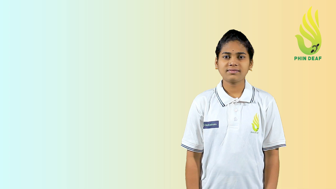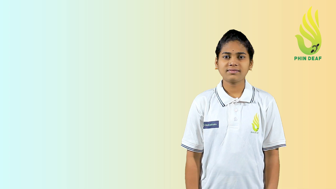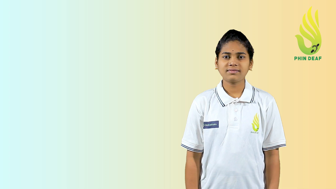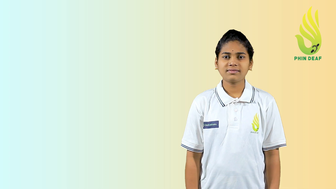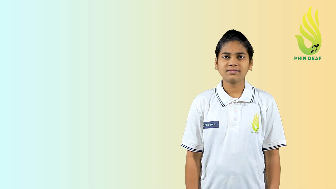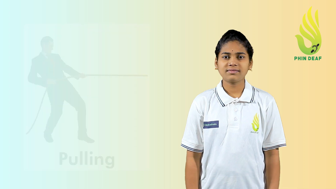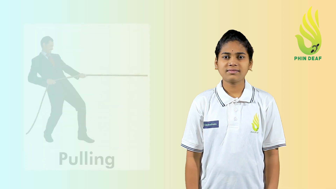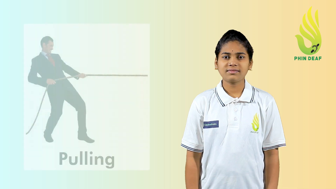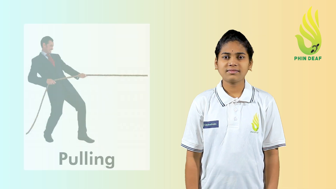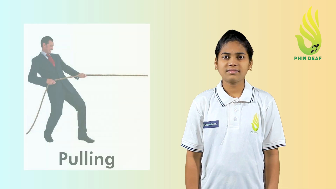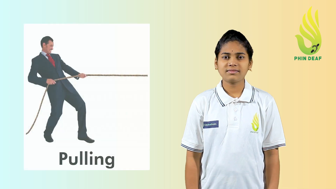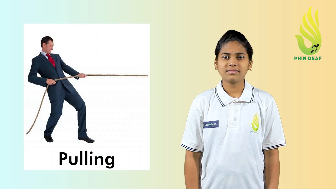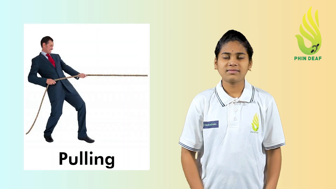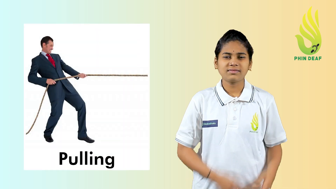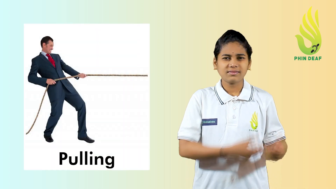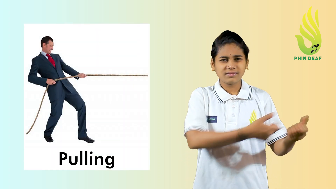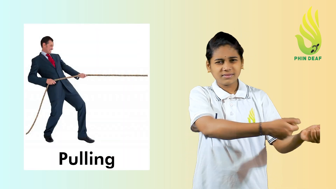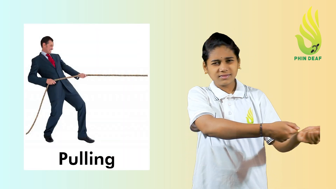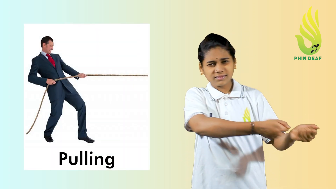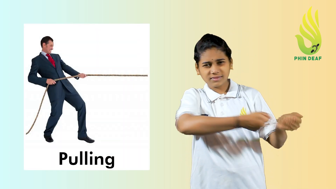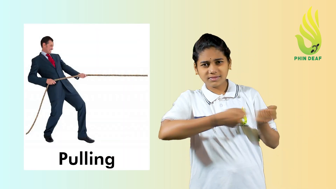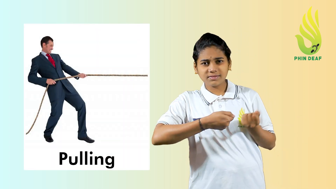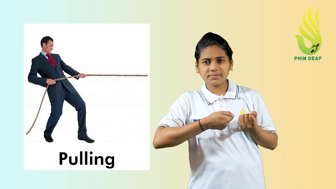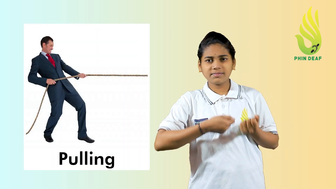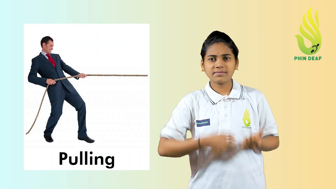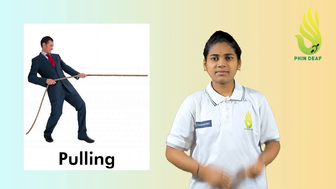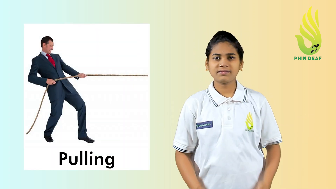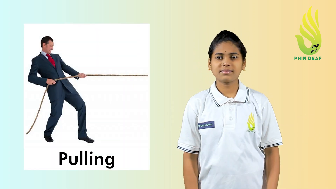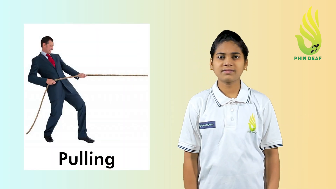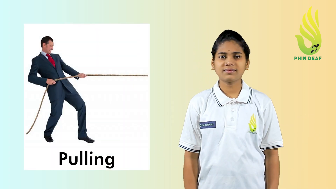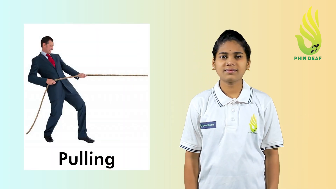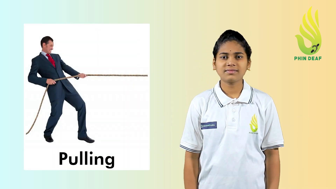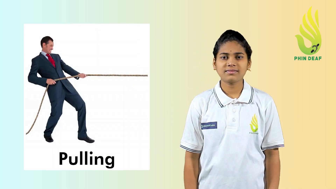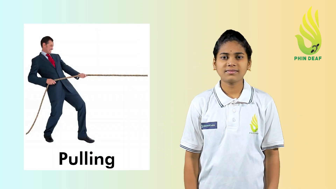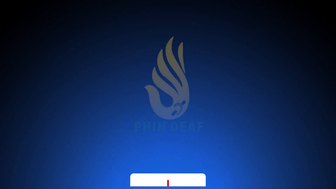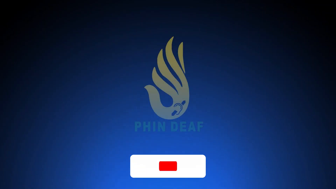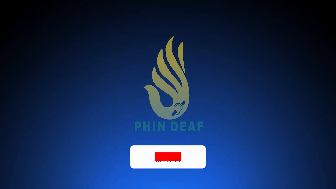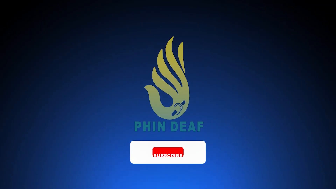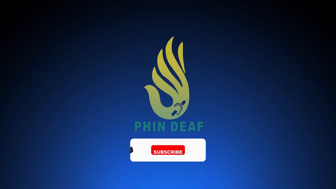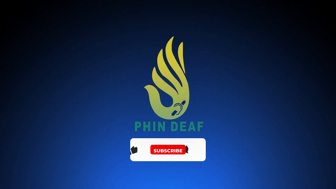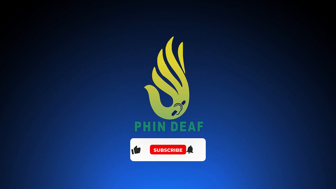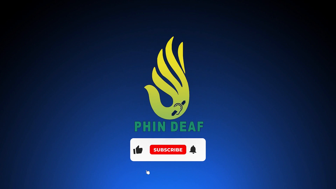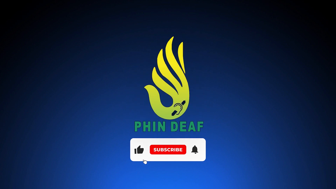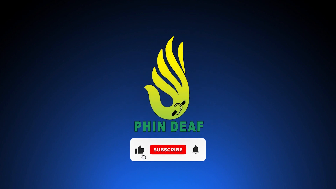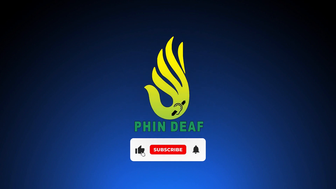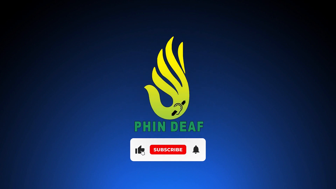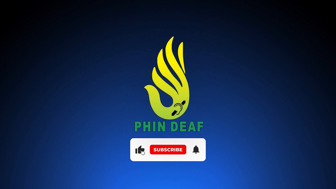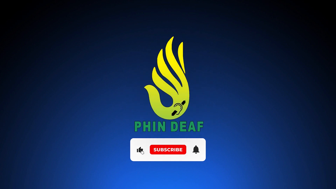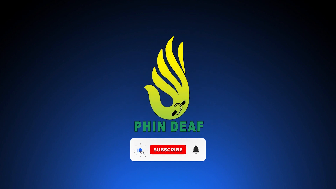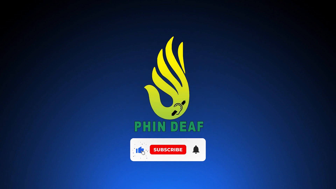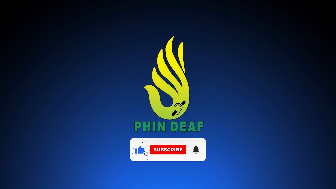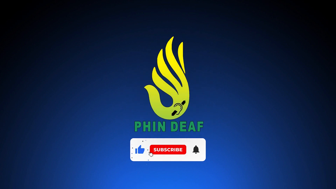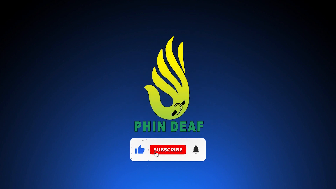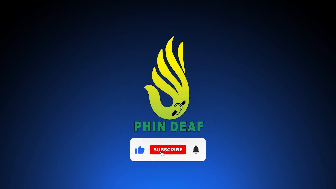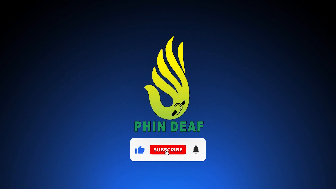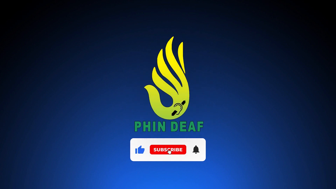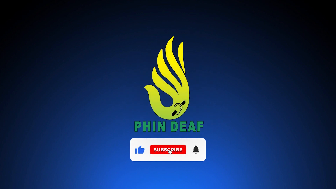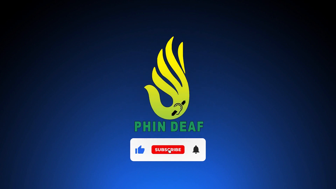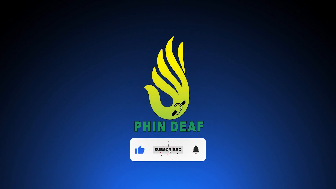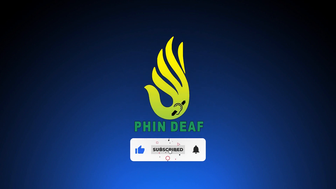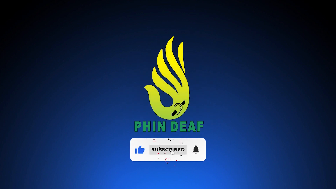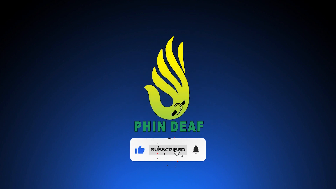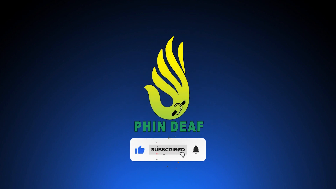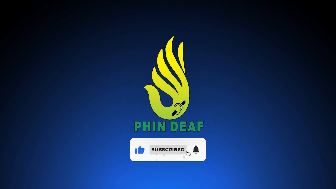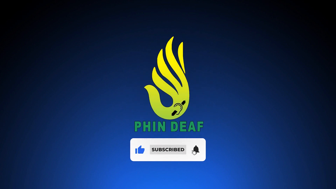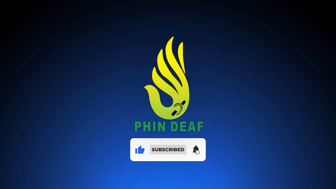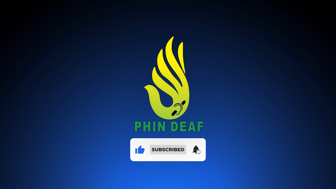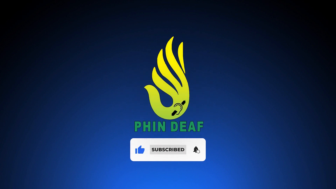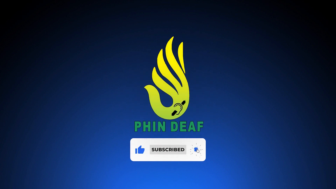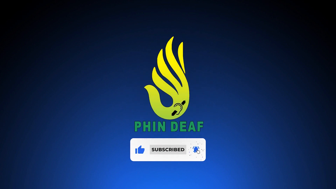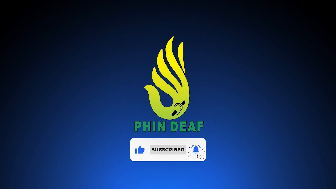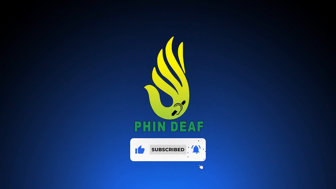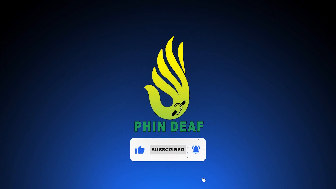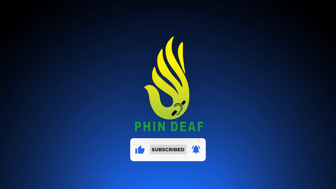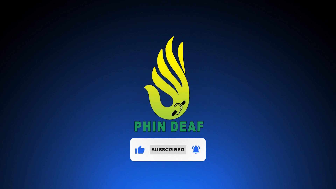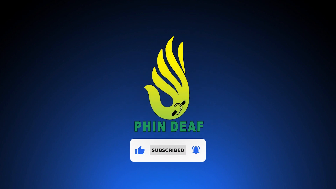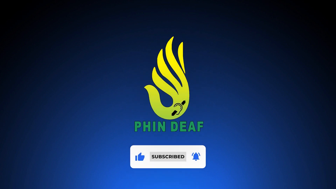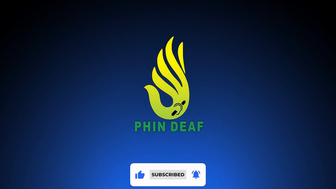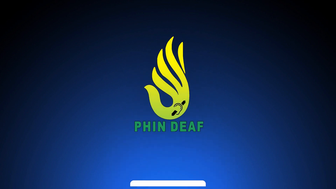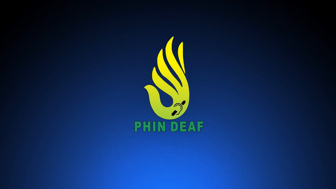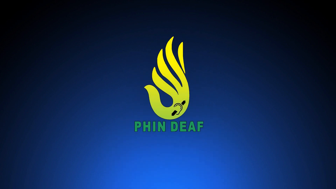Pulling